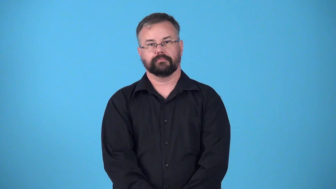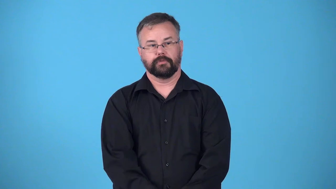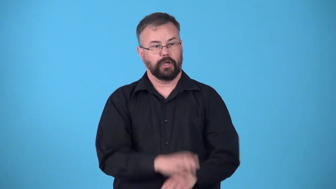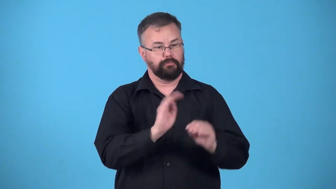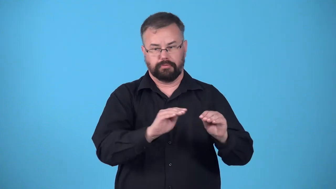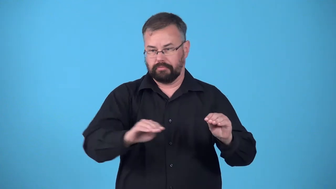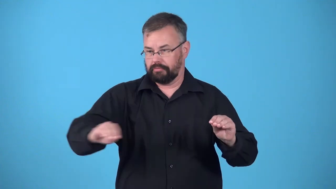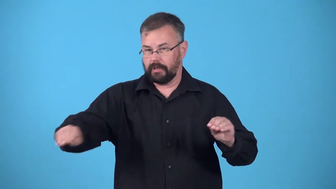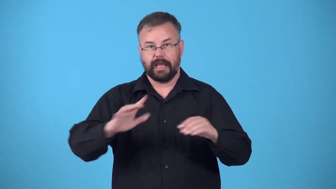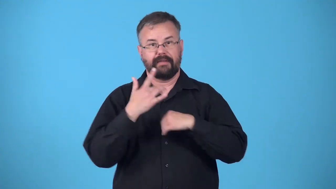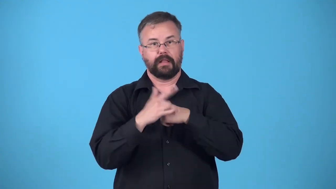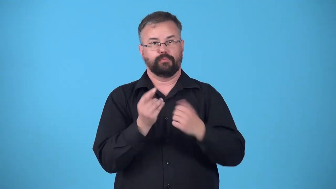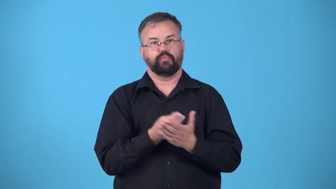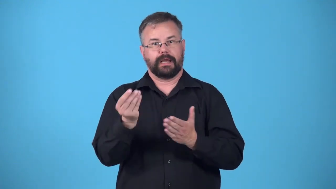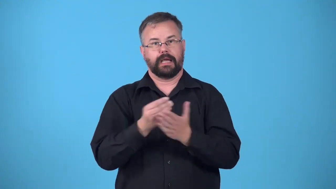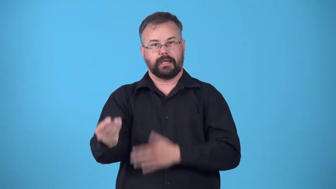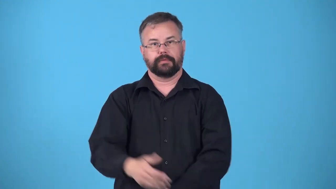come out with